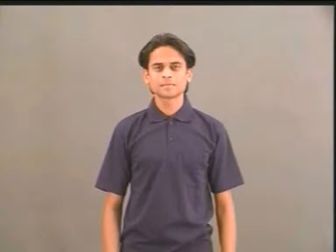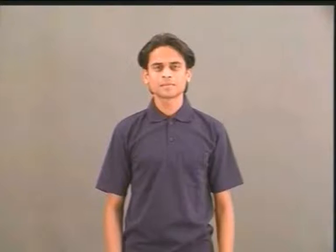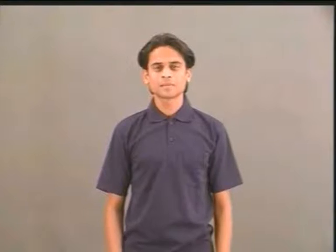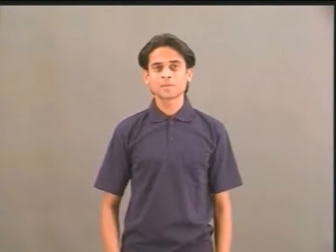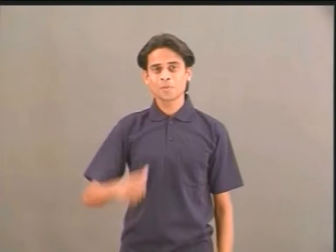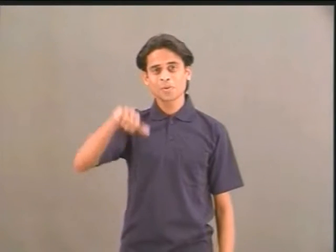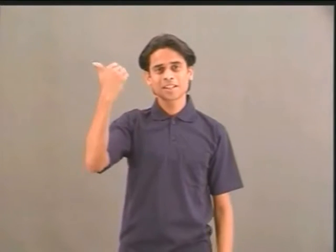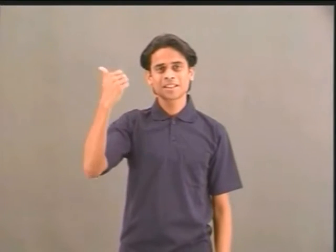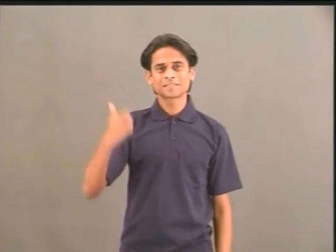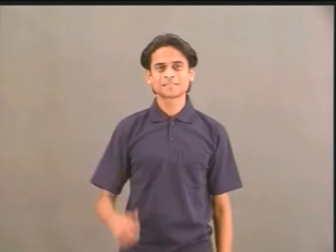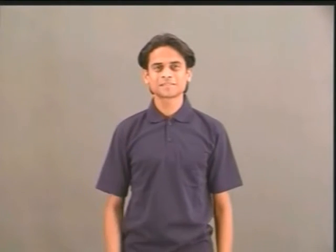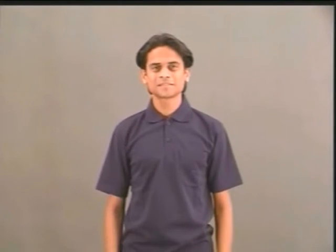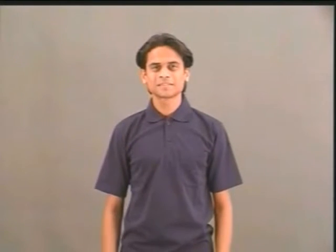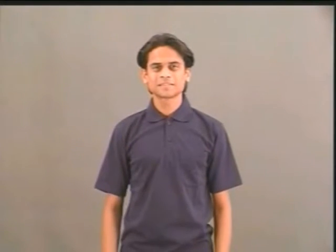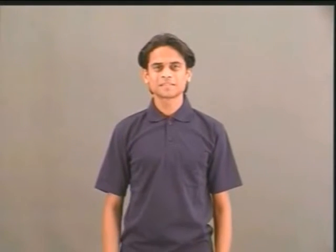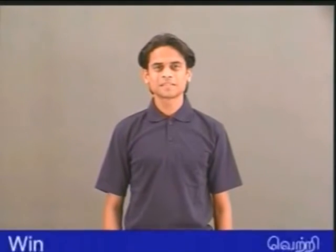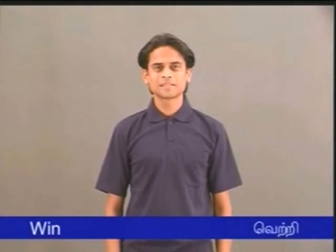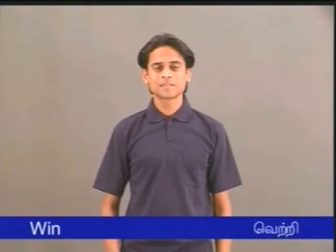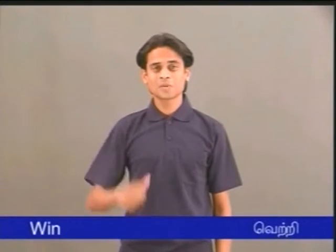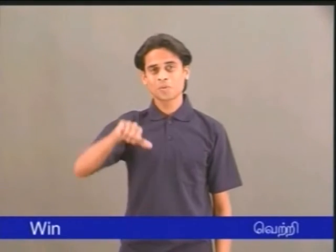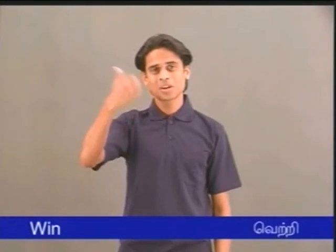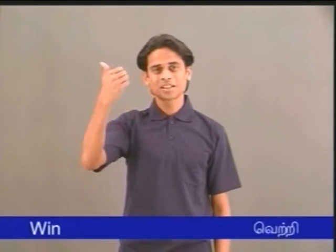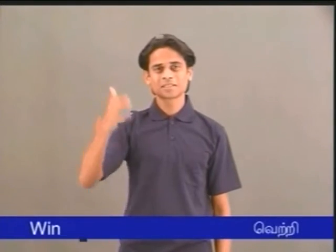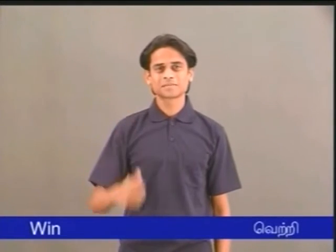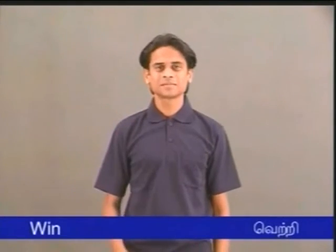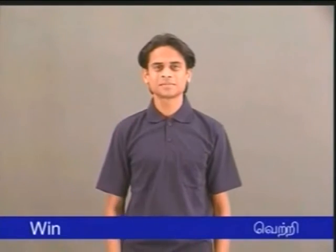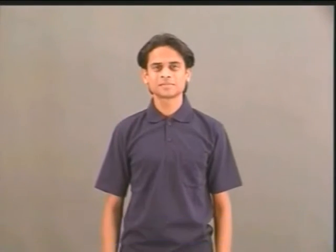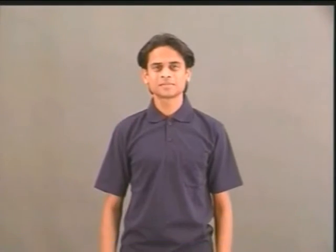win